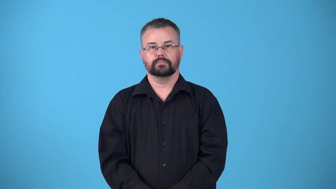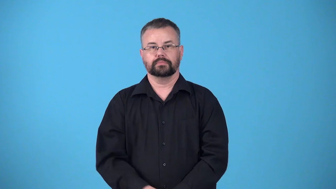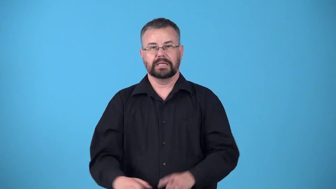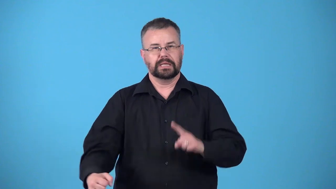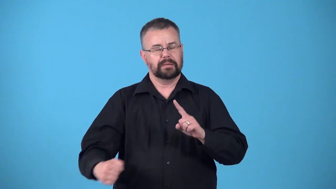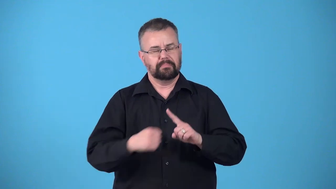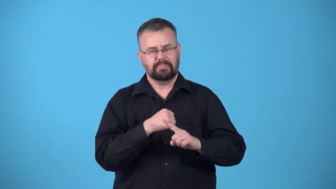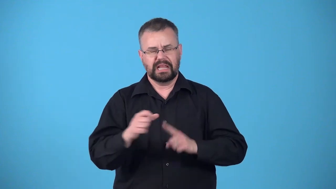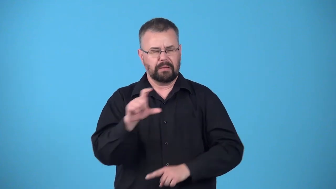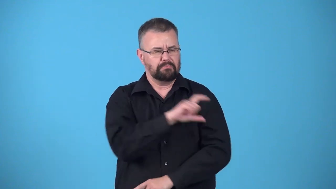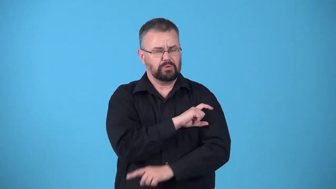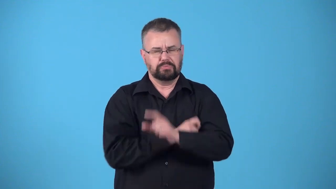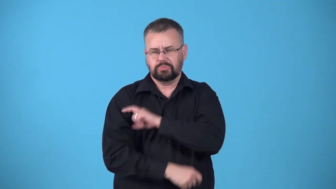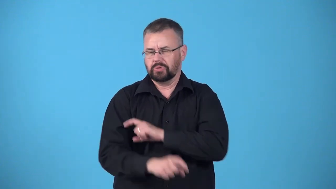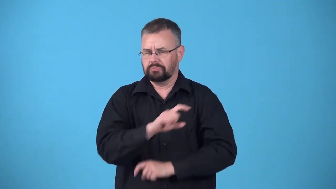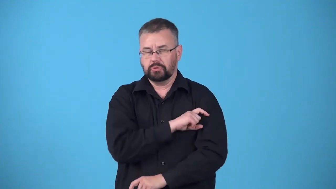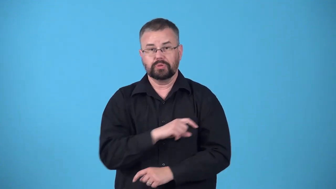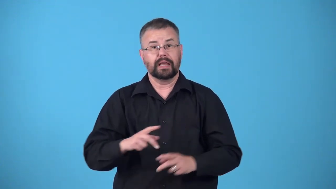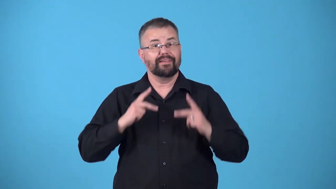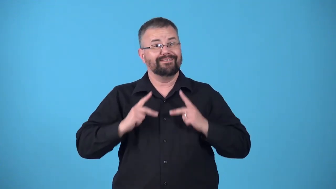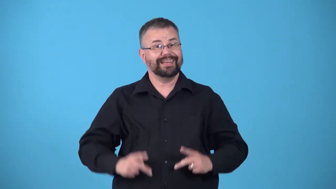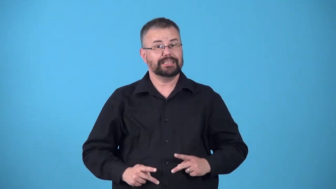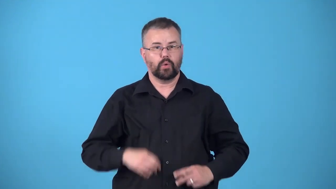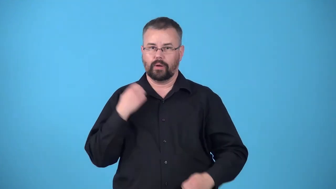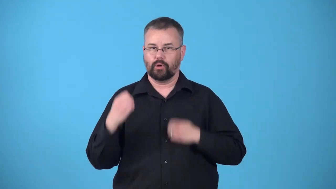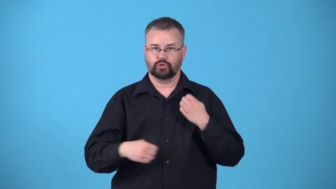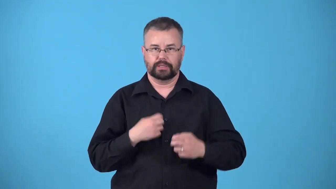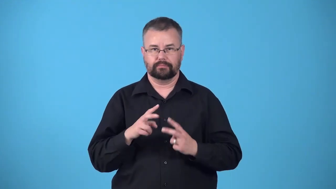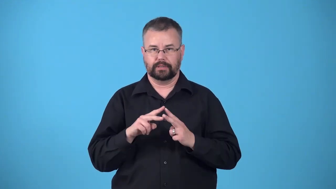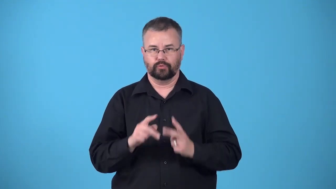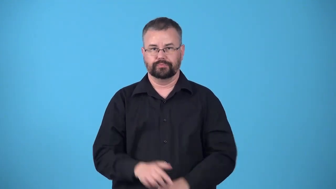black and blue